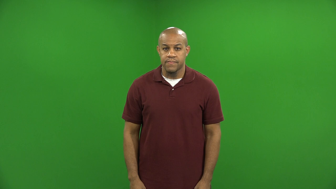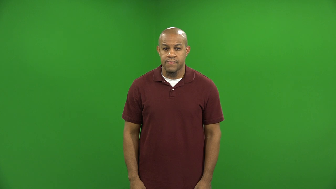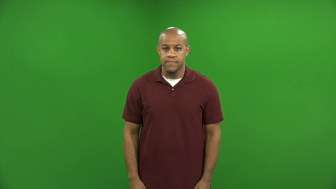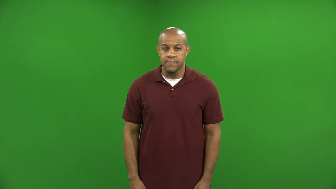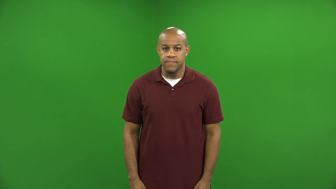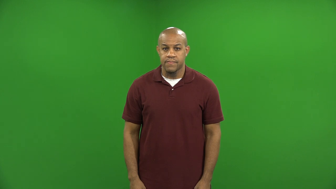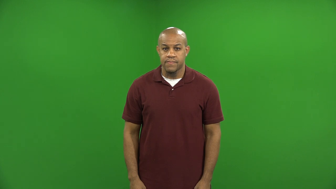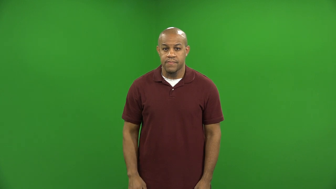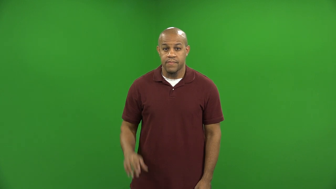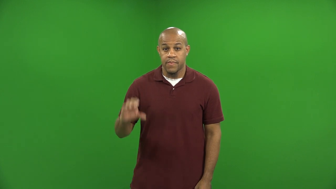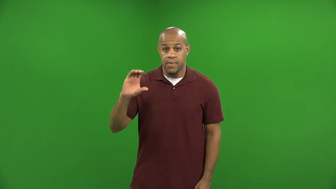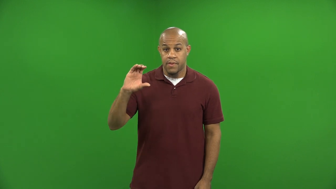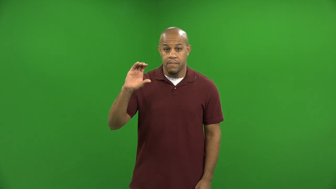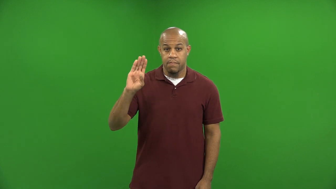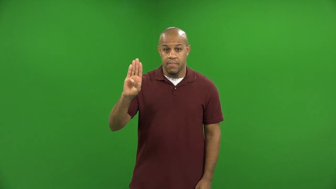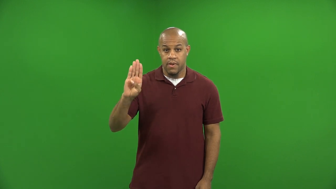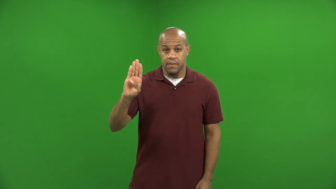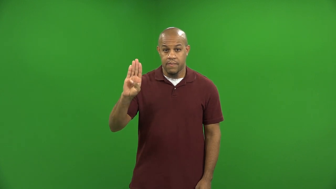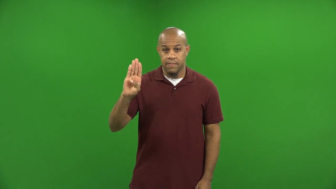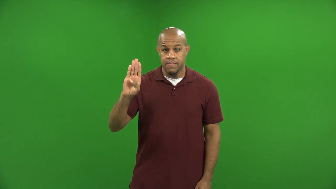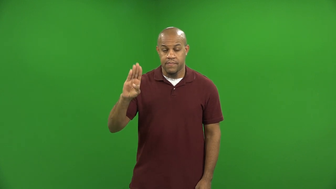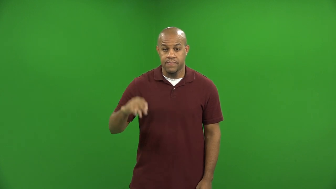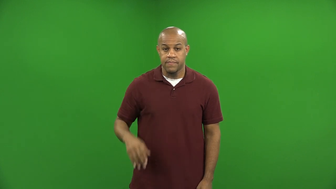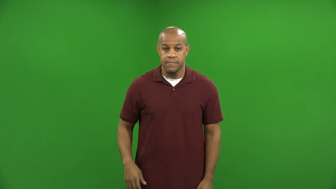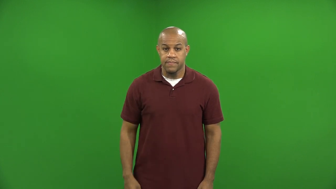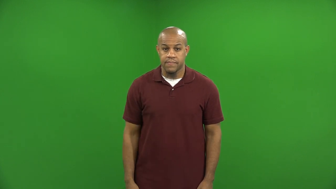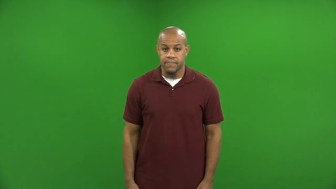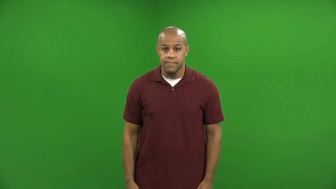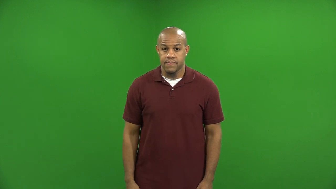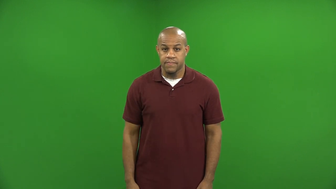Cornerback